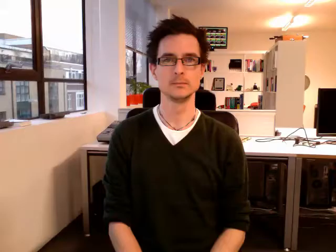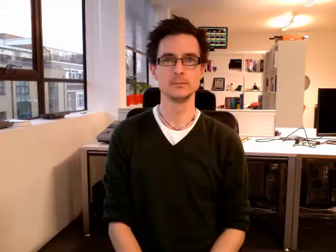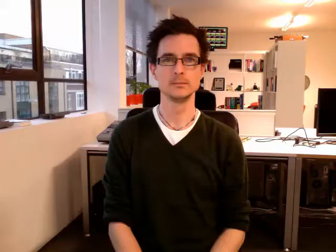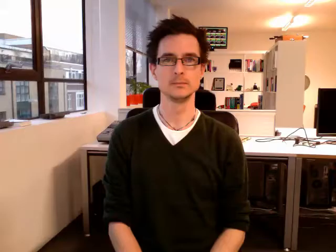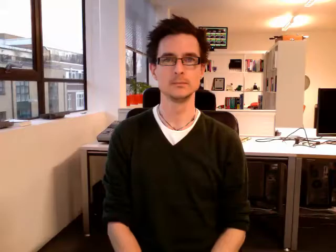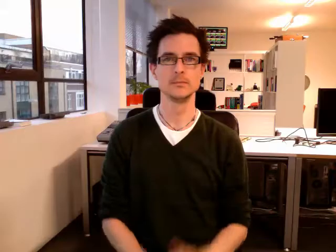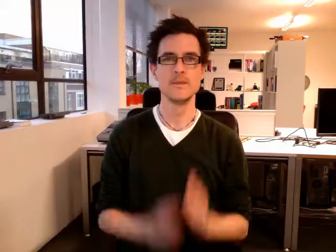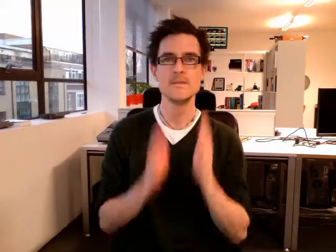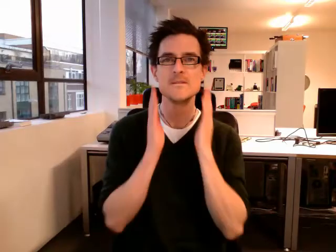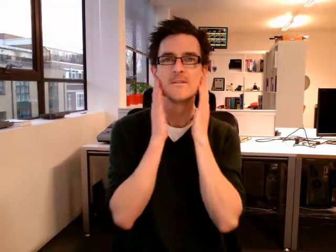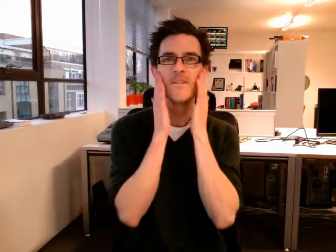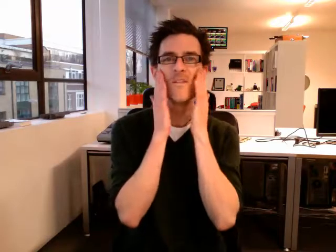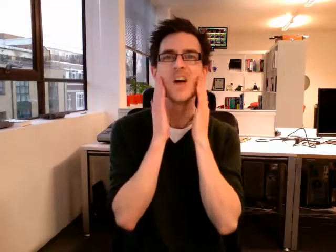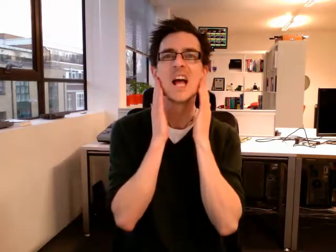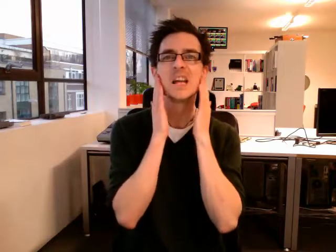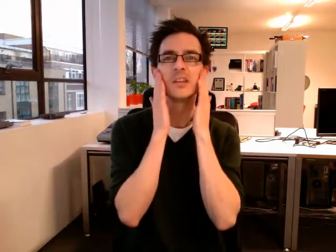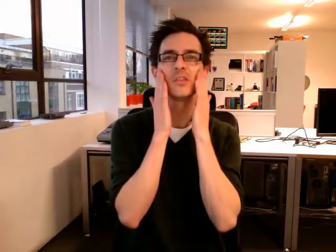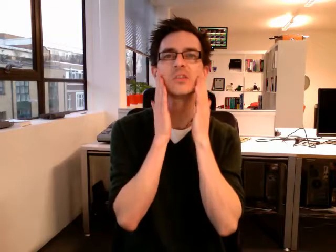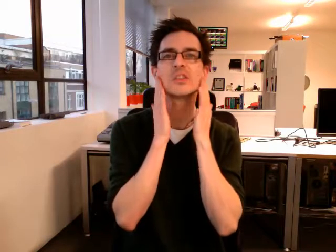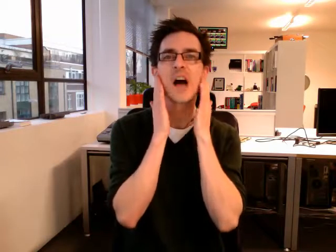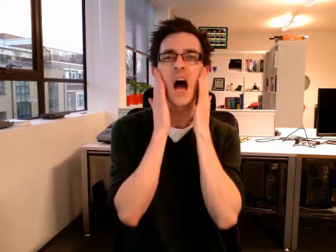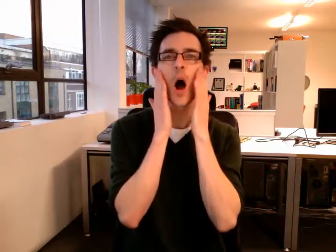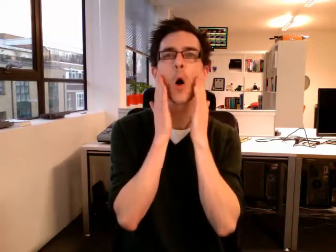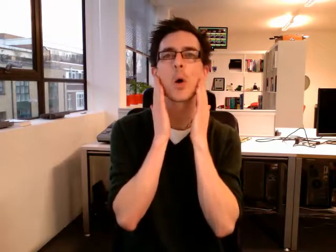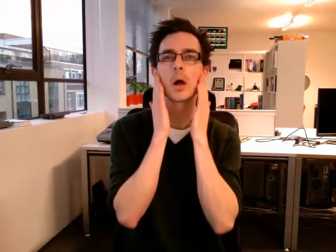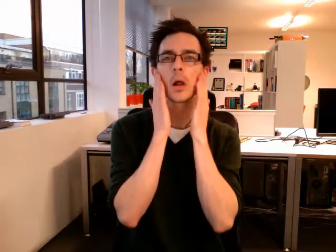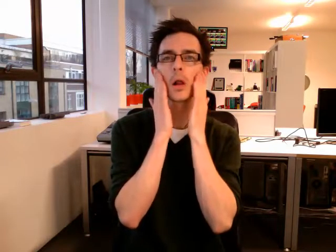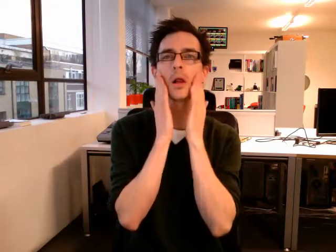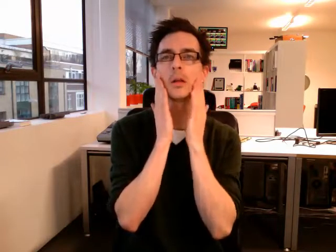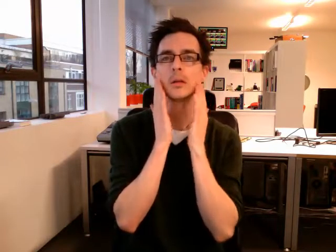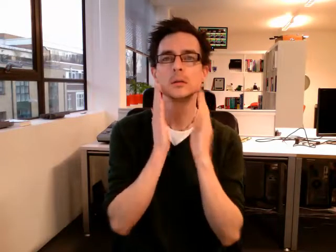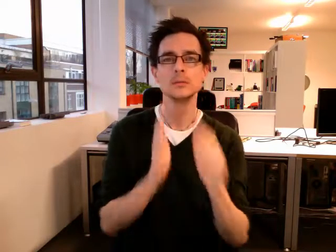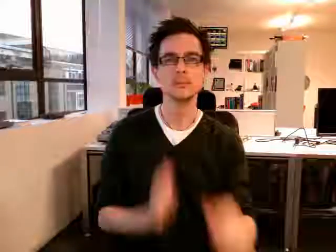face towel